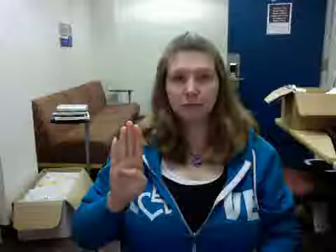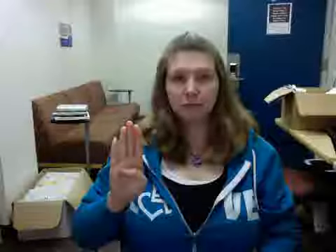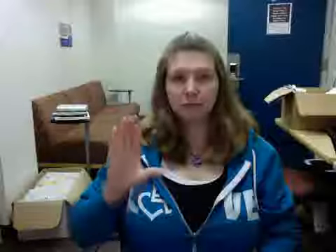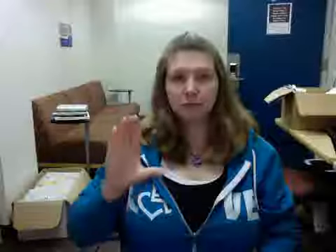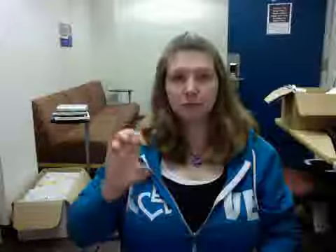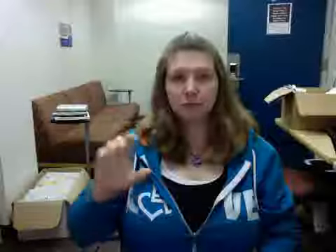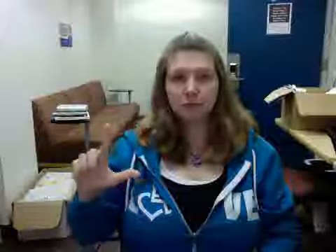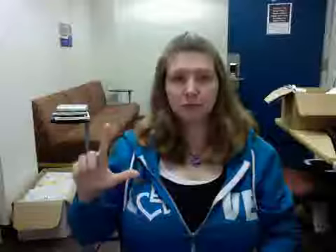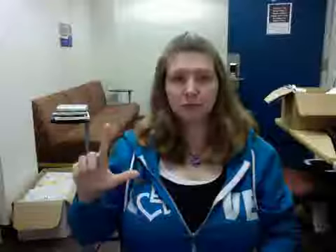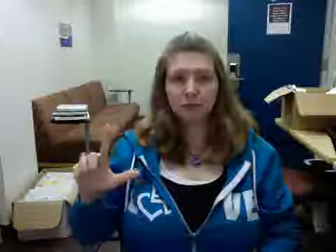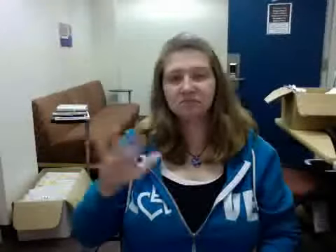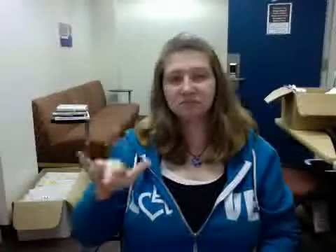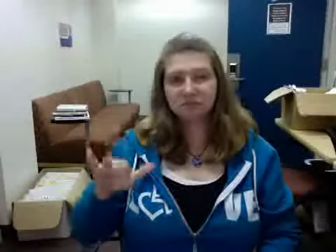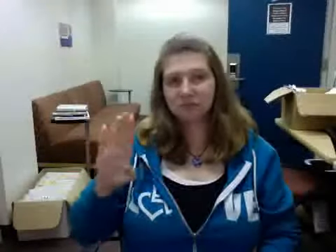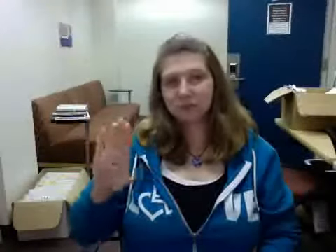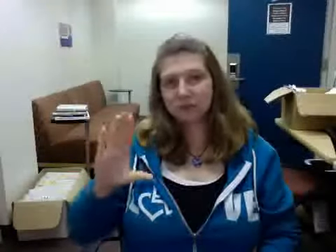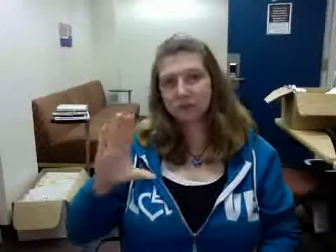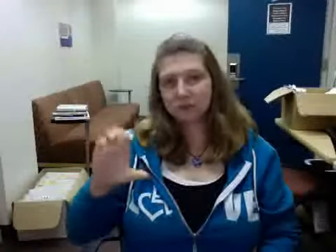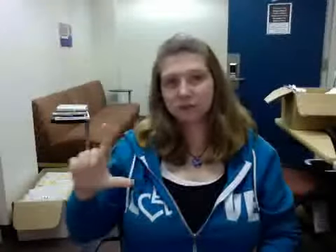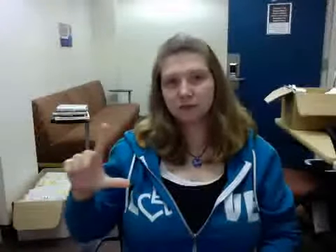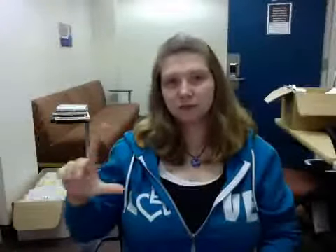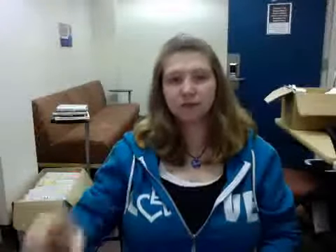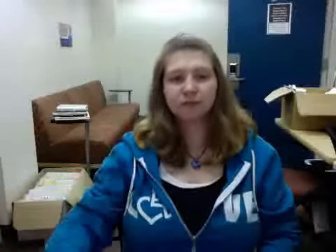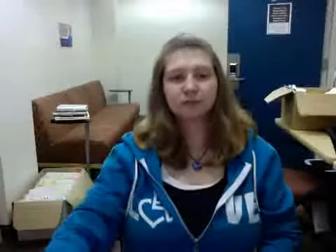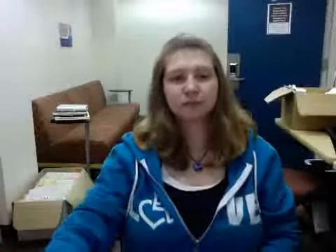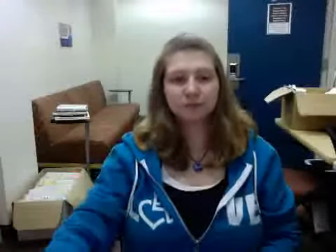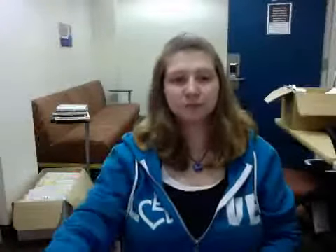B cell